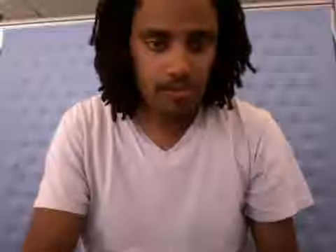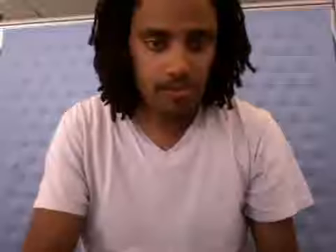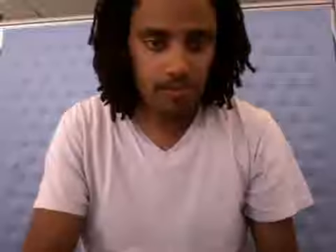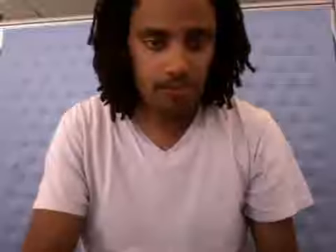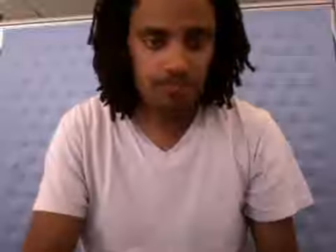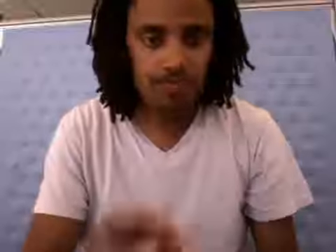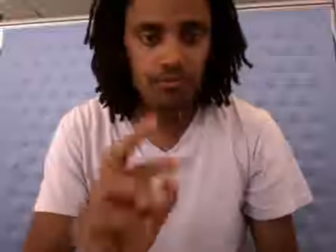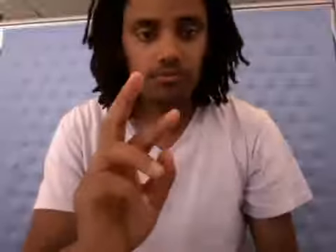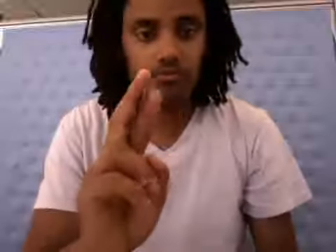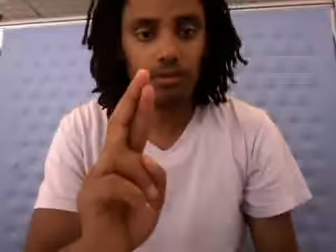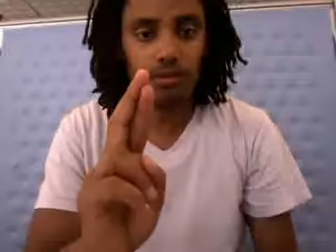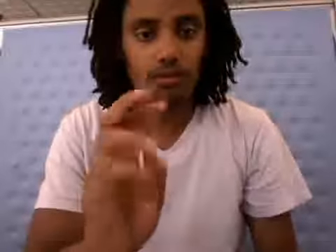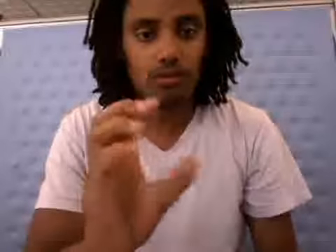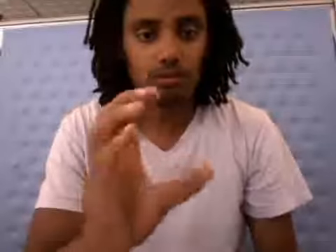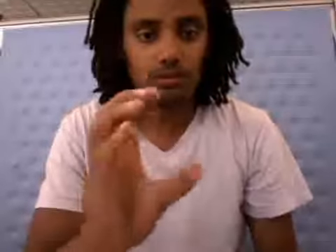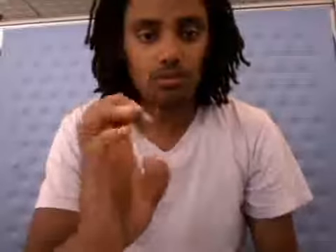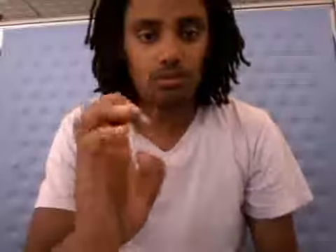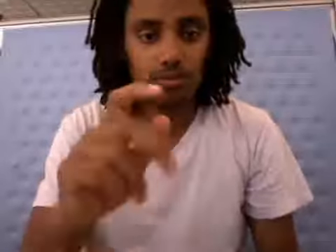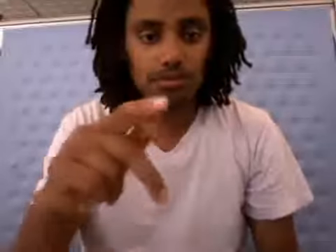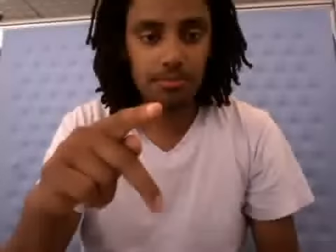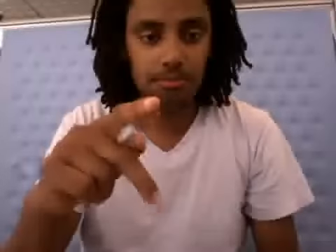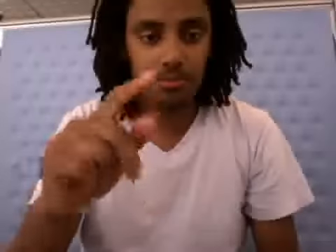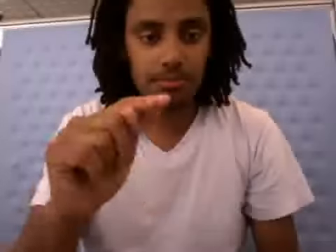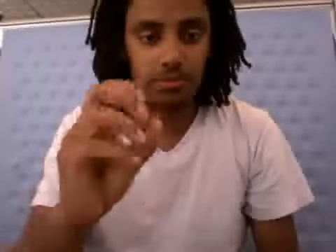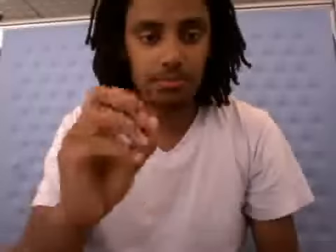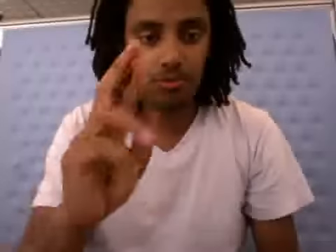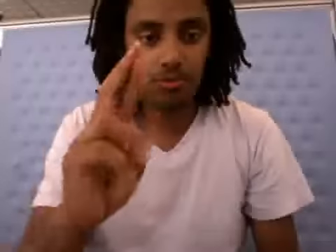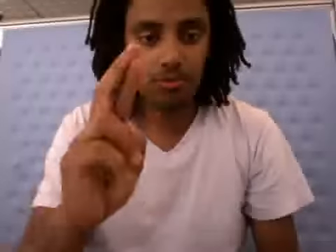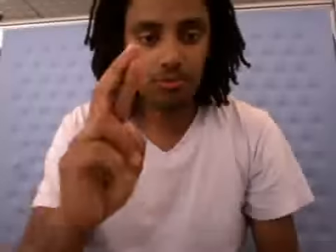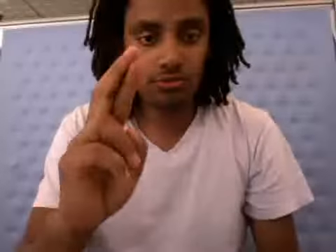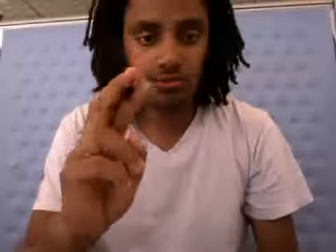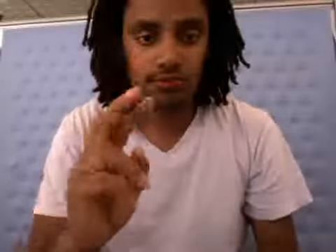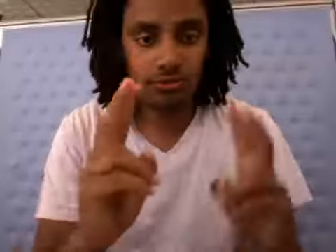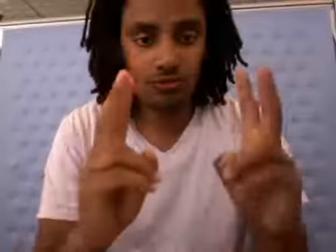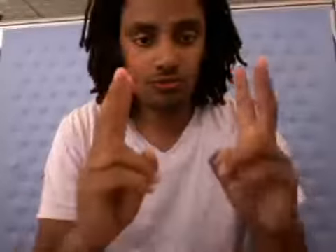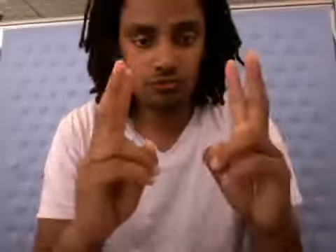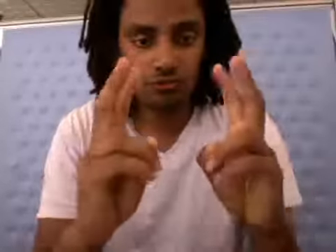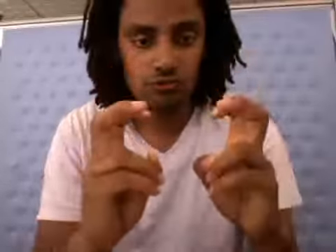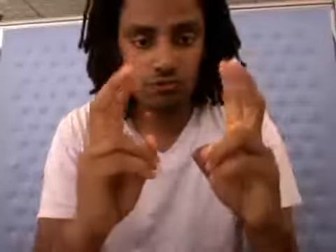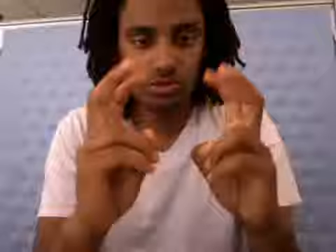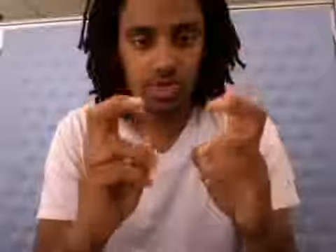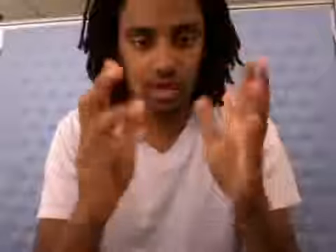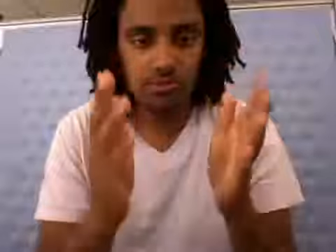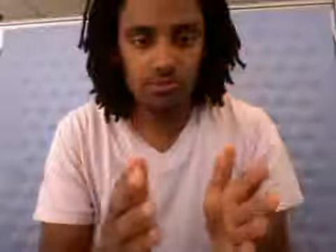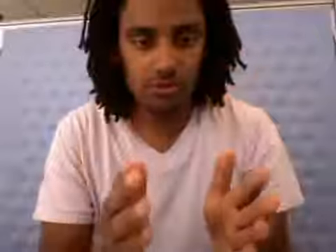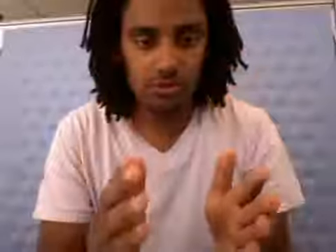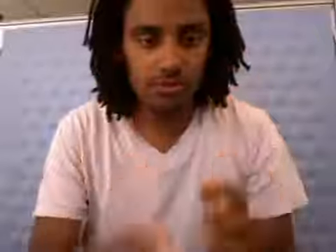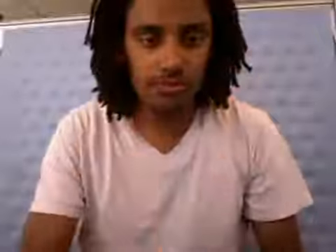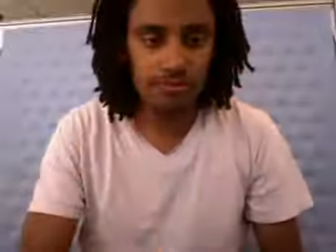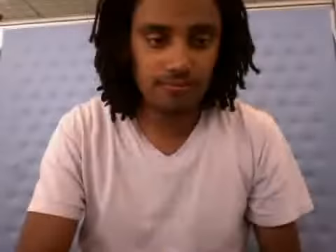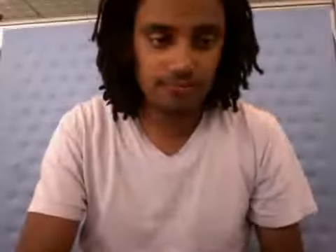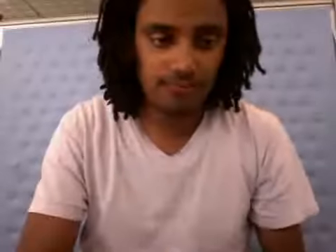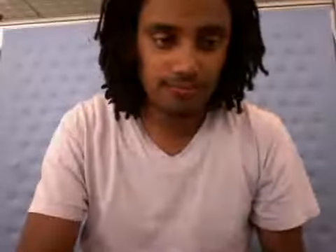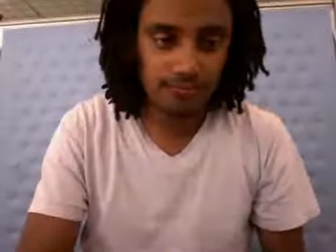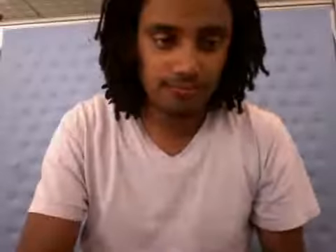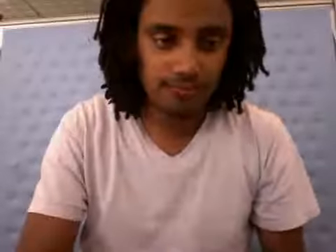Receptor